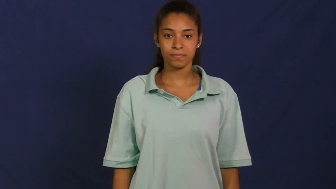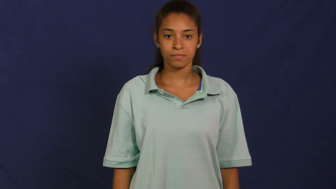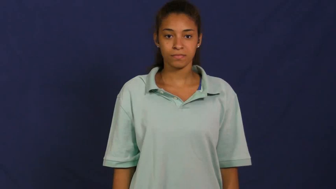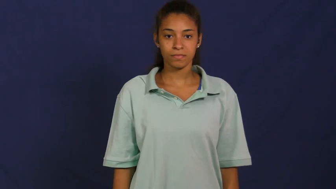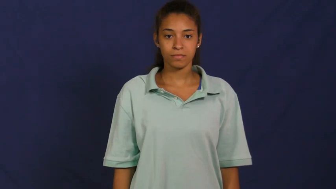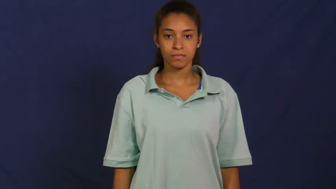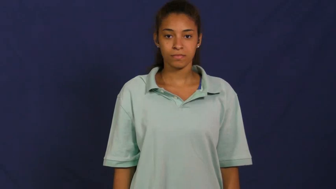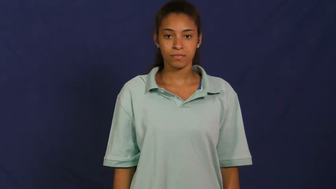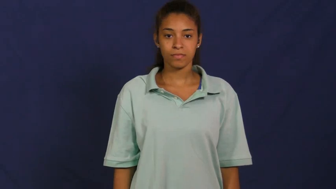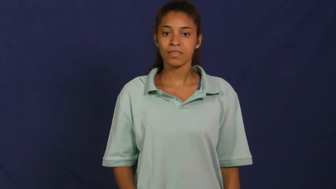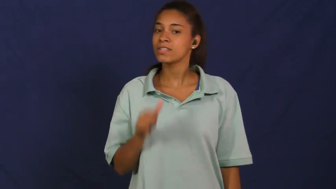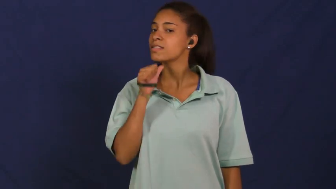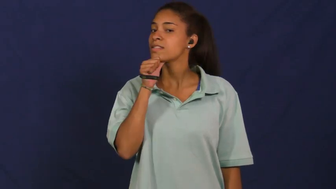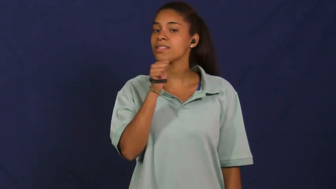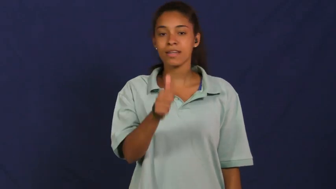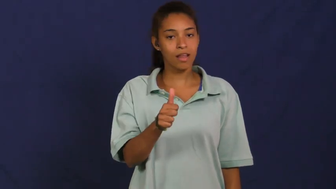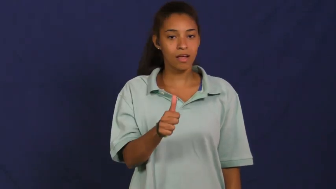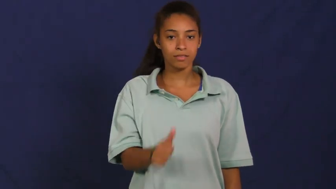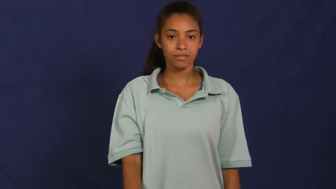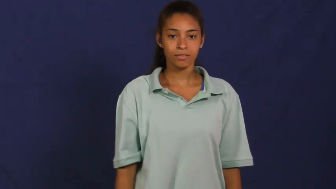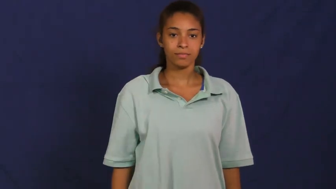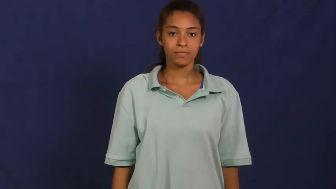non,isn't,aren't,weren't,didn't,ain't,weren't,wasn't